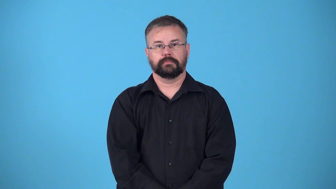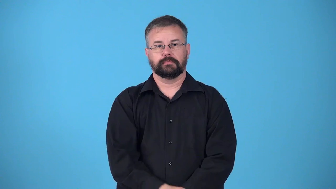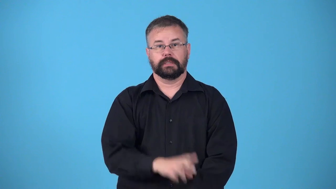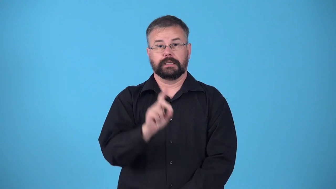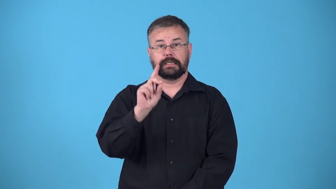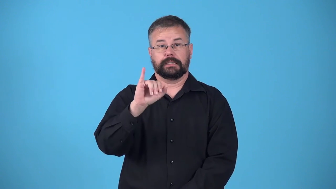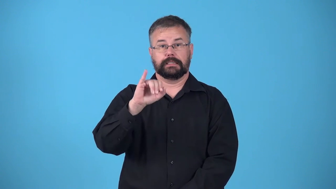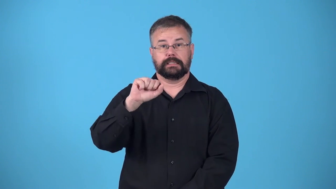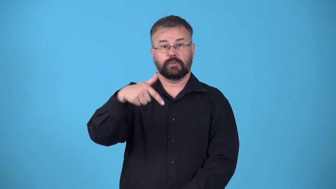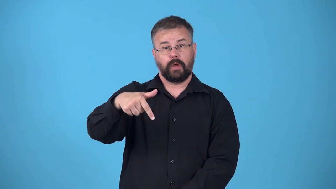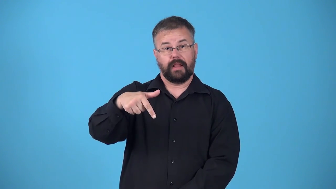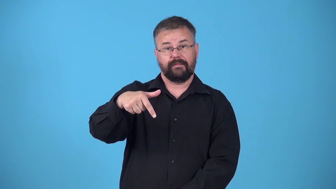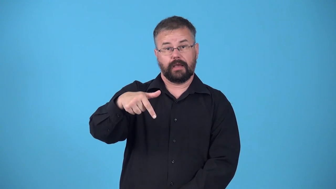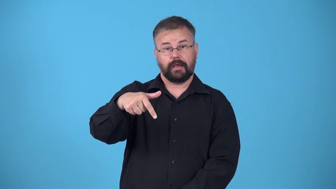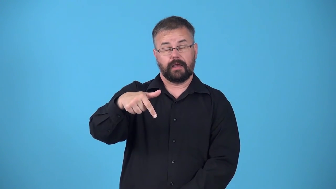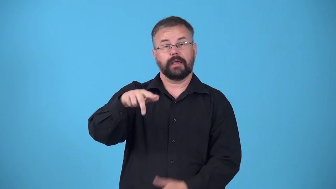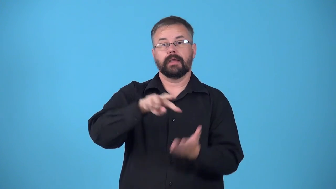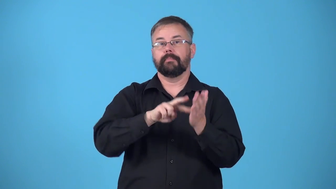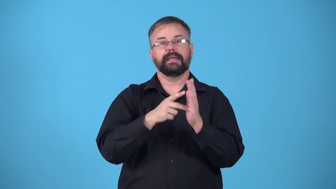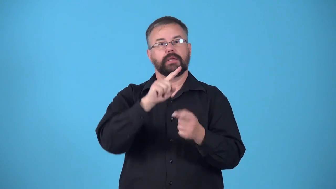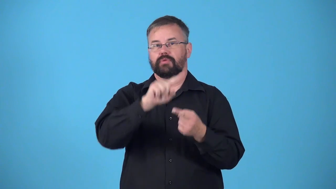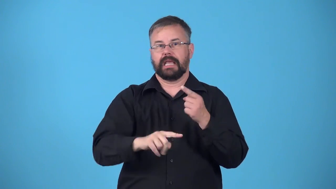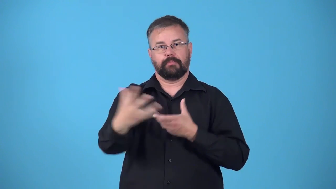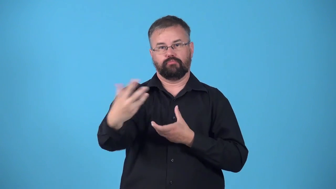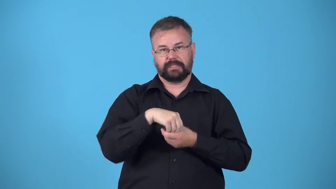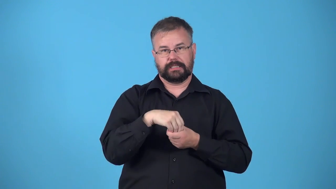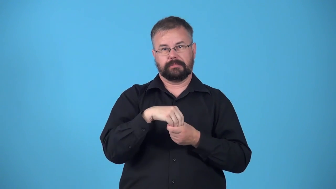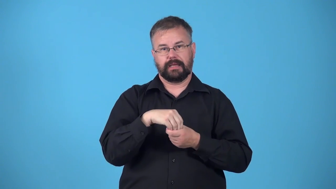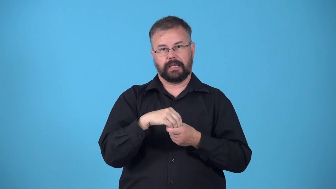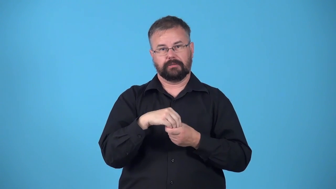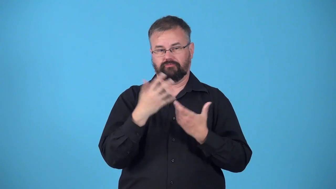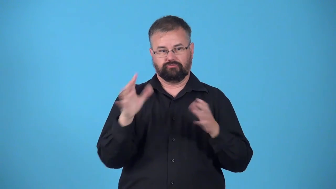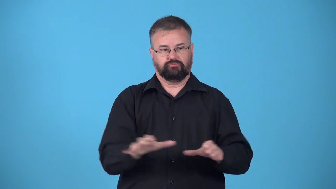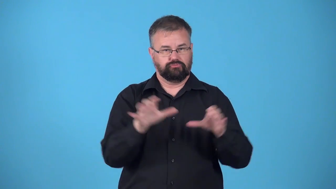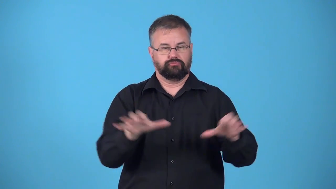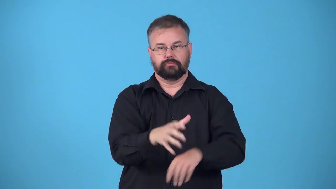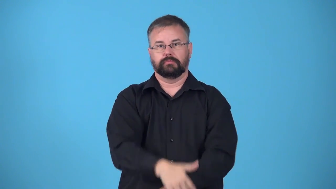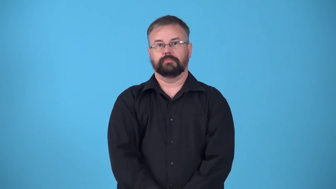disqualify